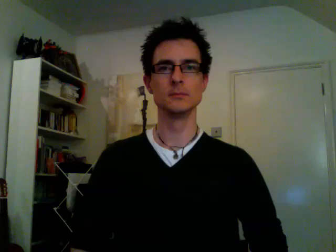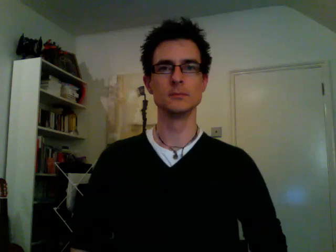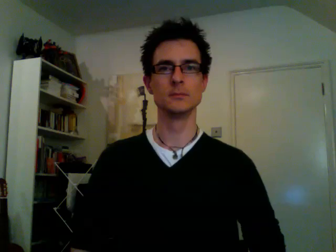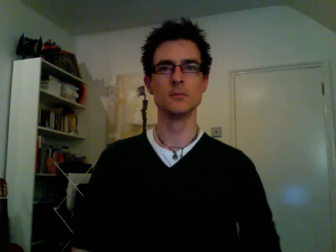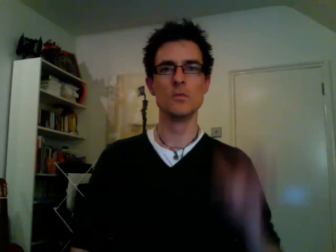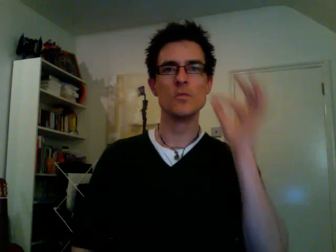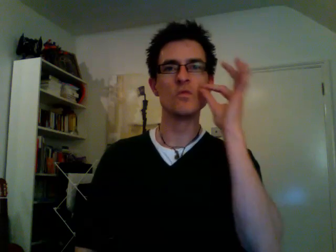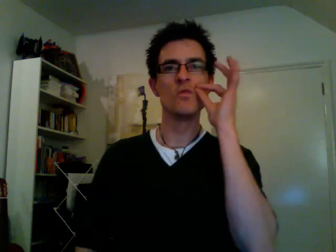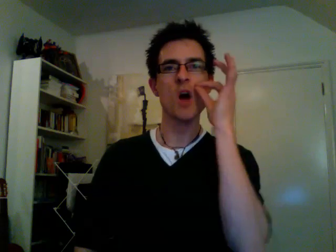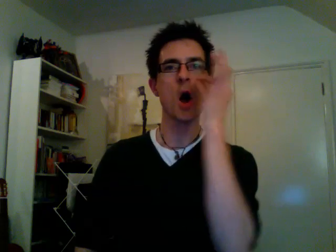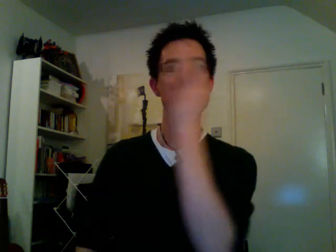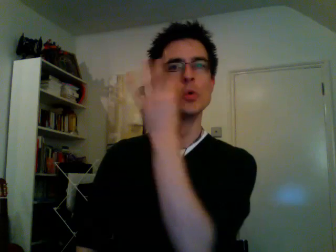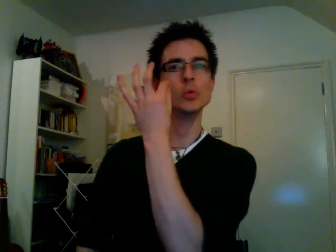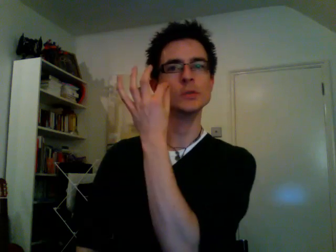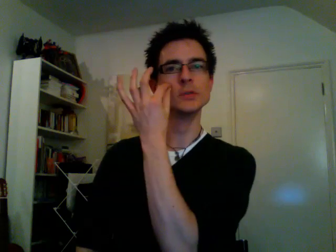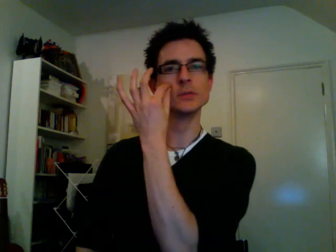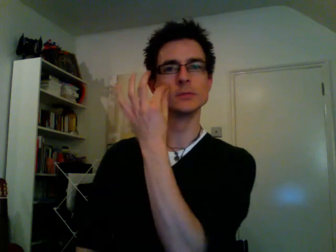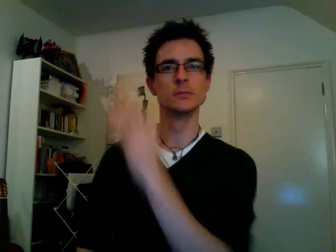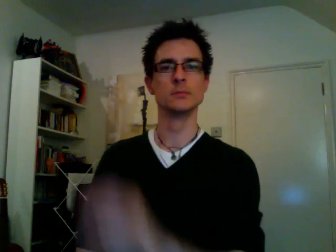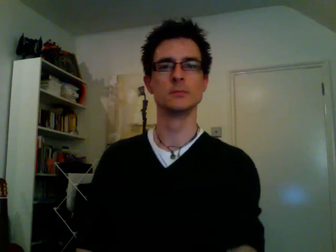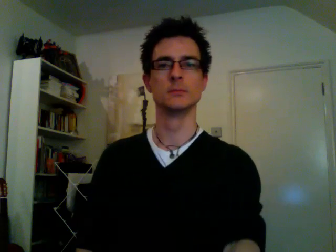rose